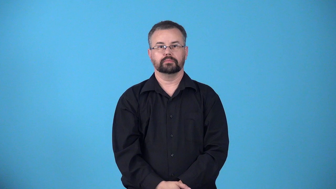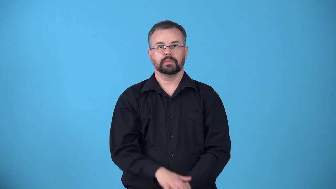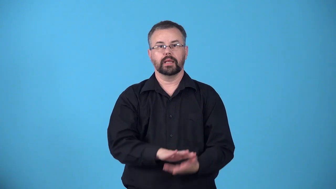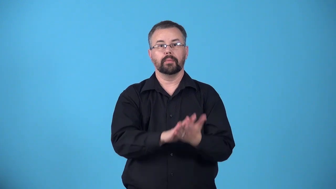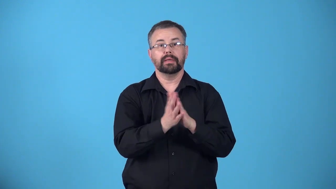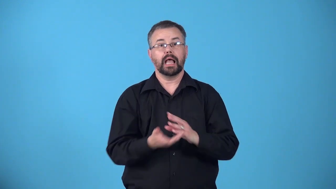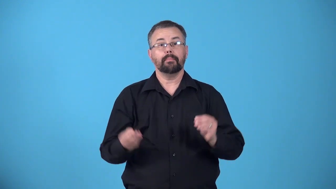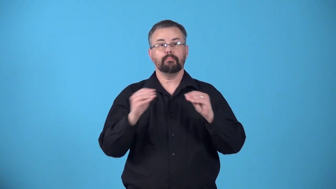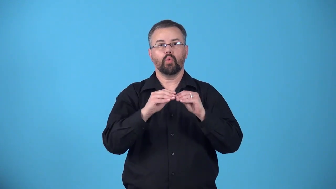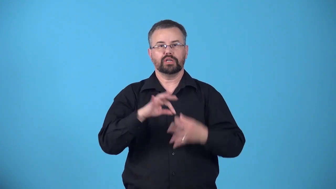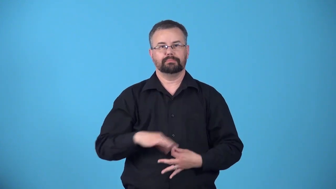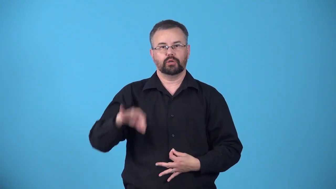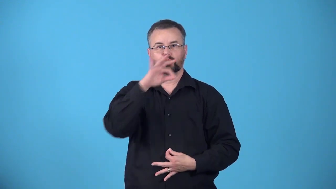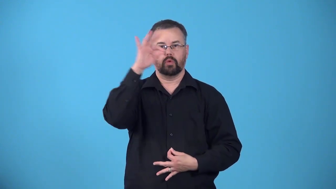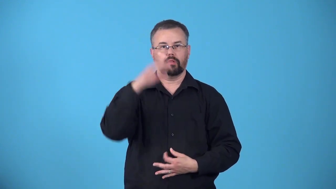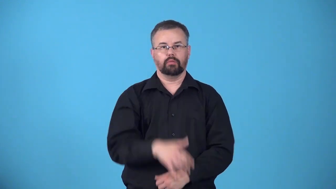spiritualize